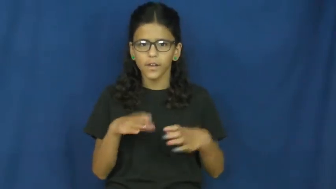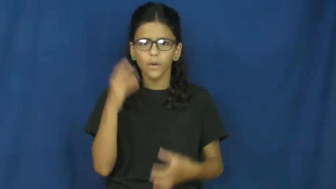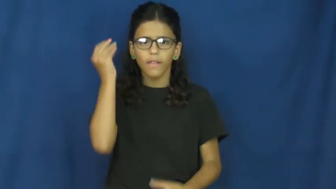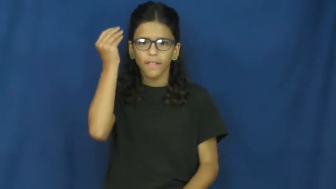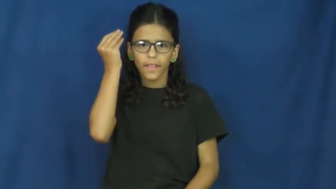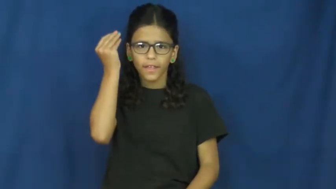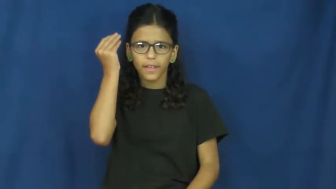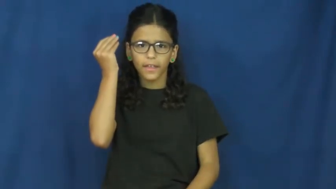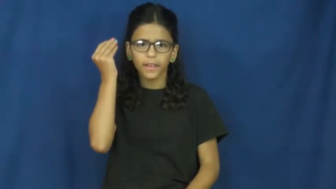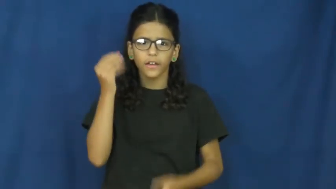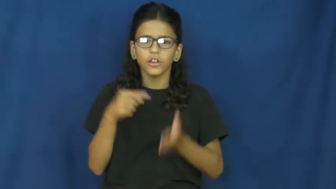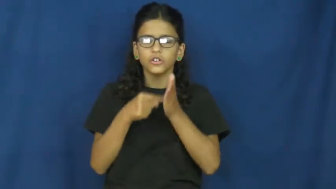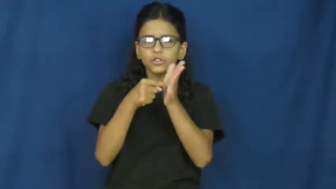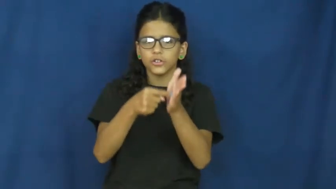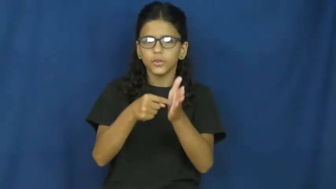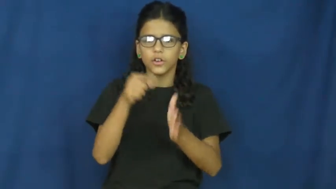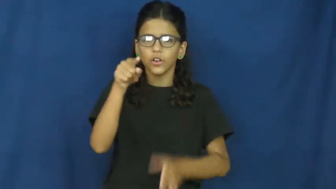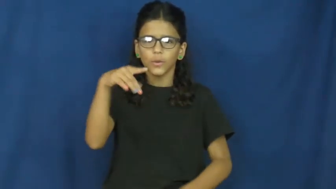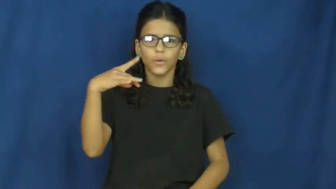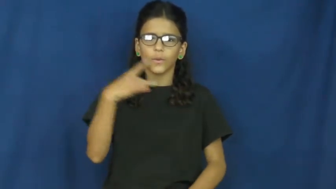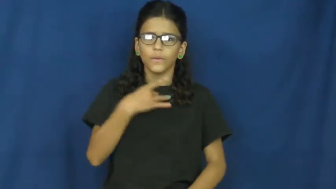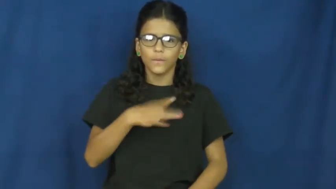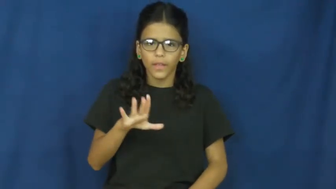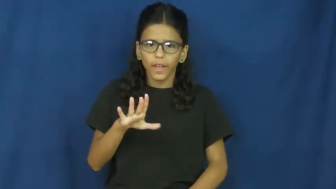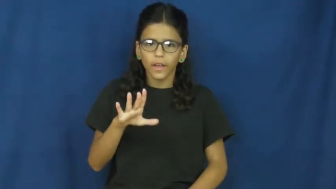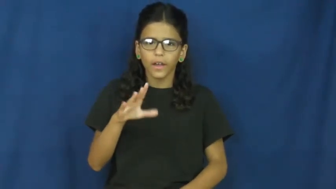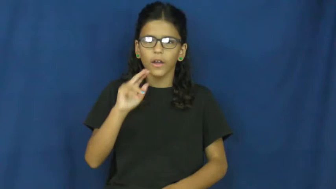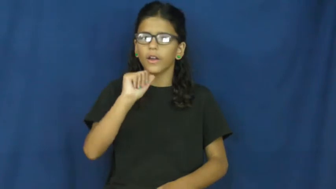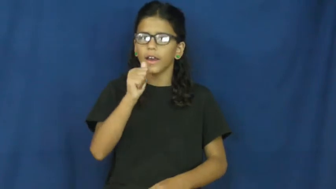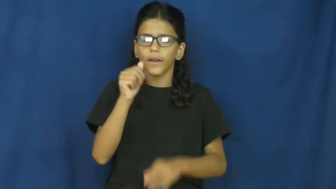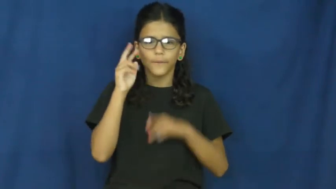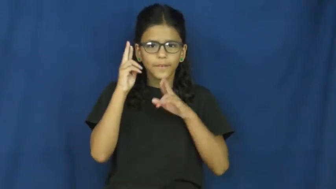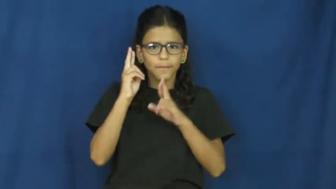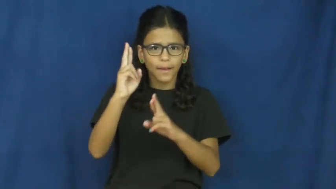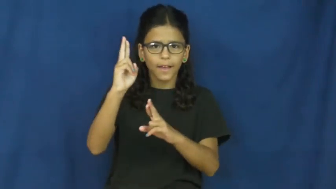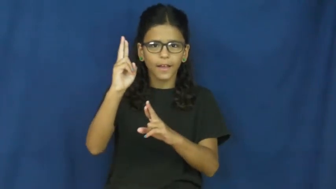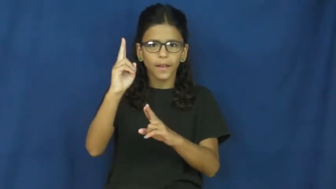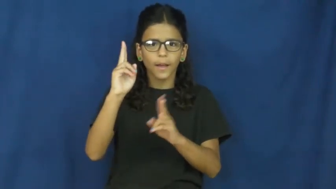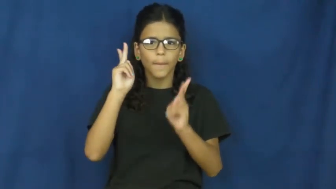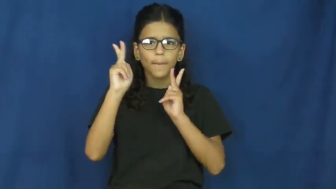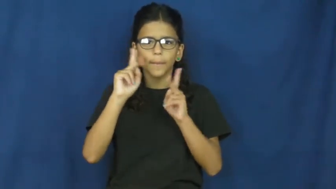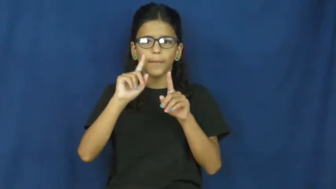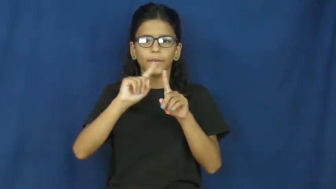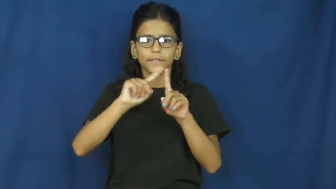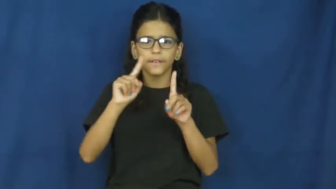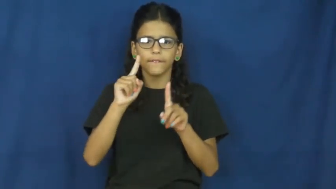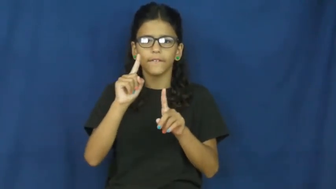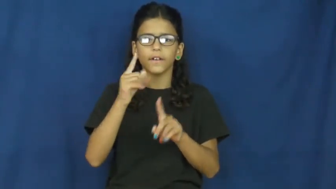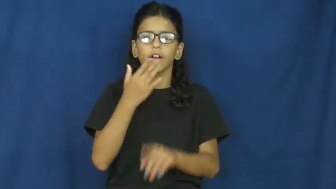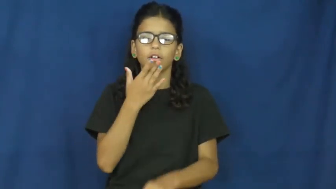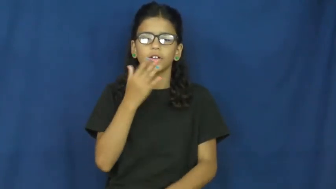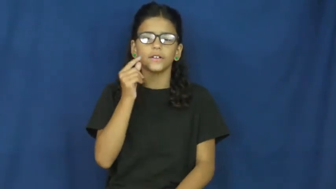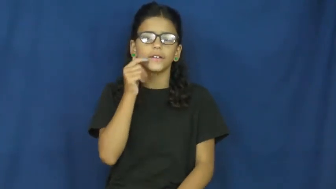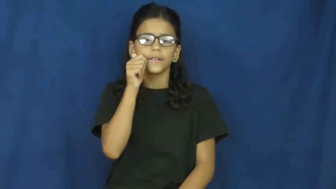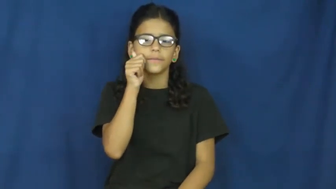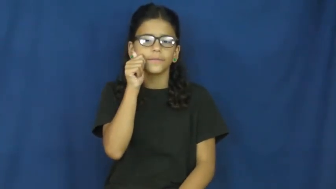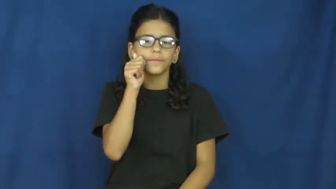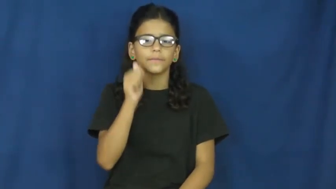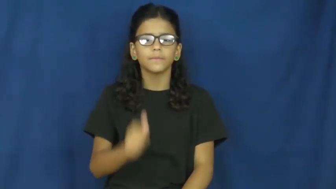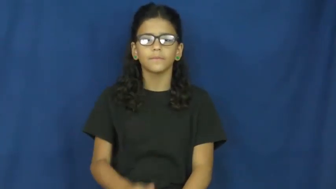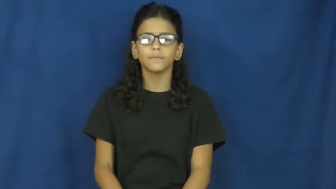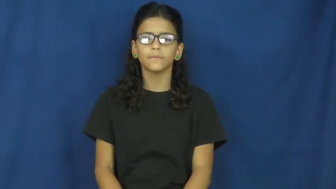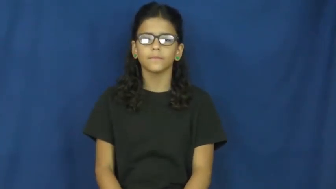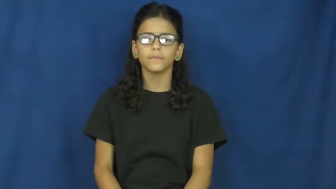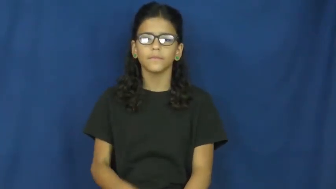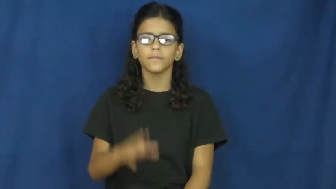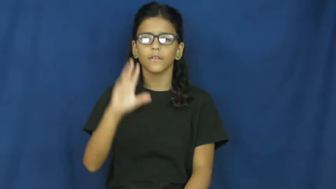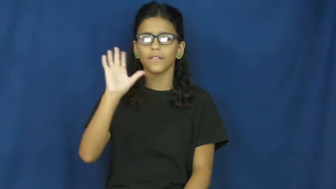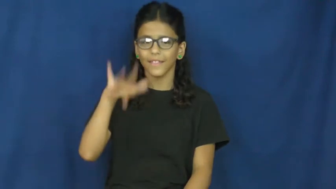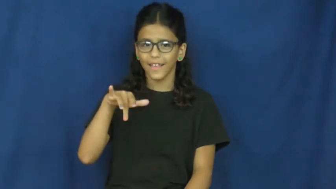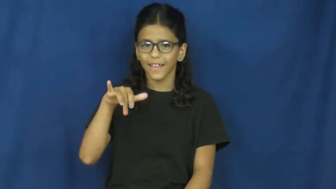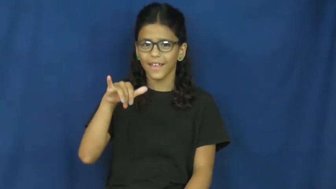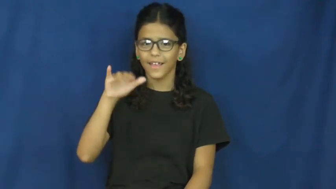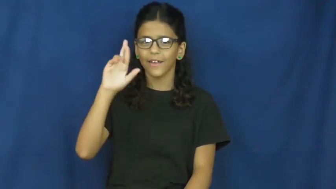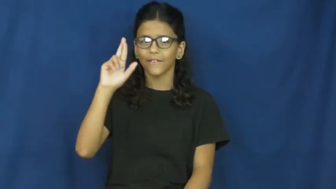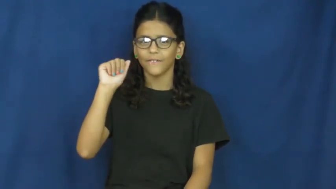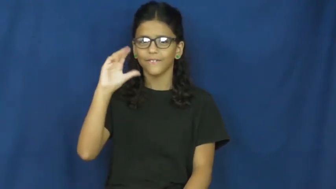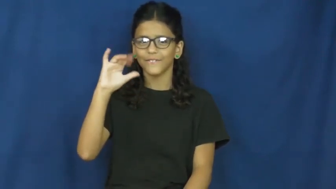racism